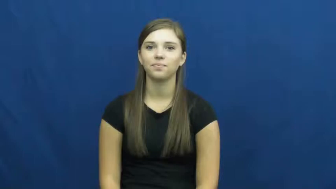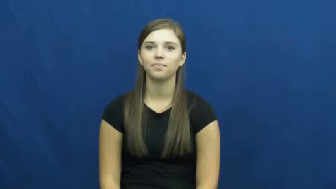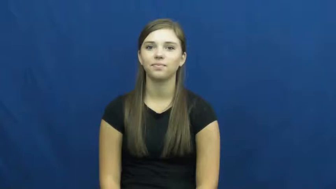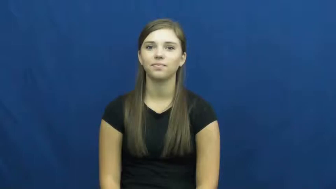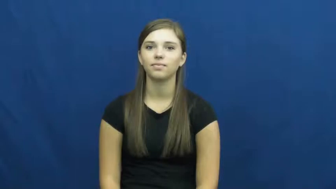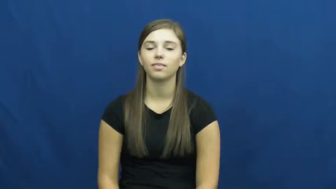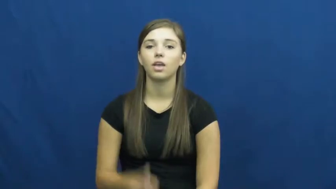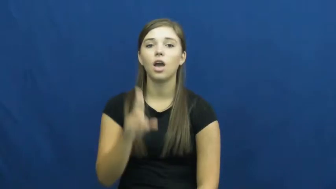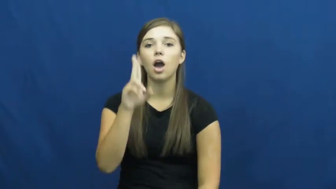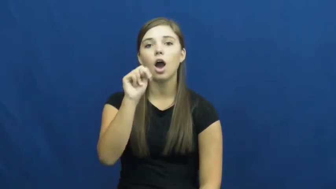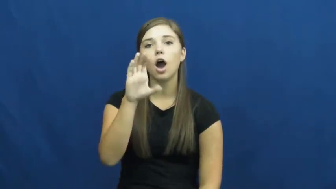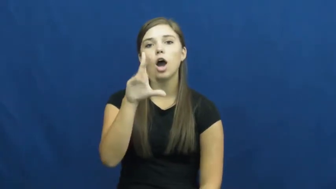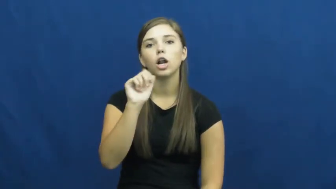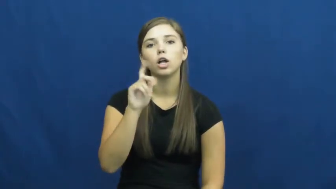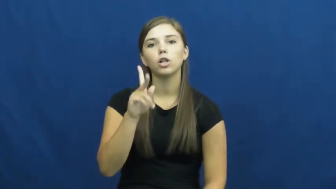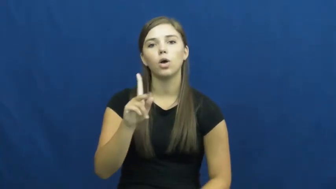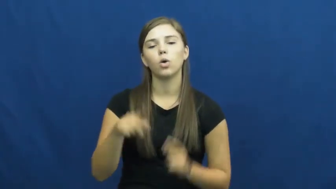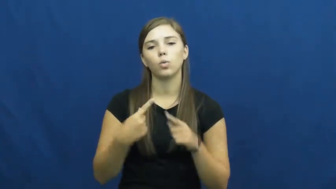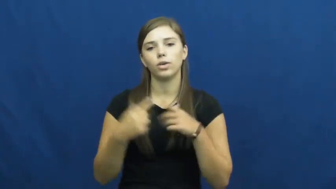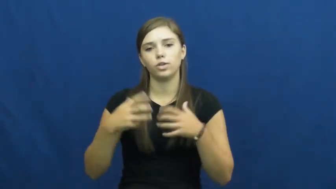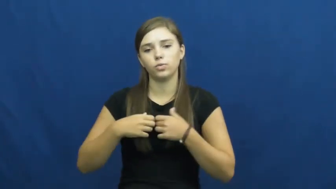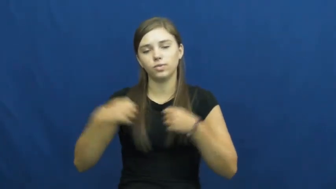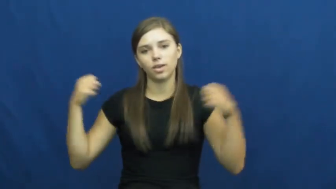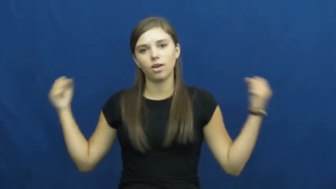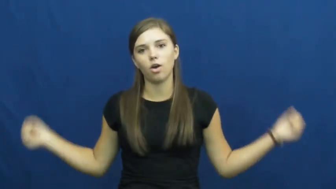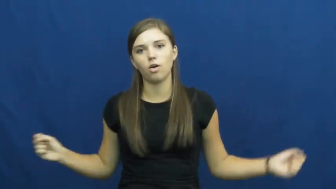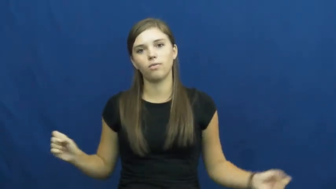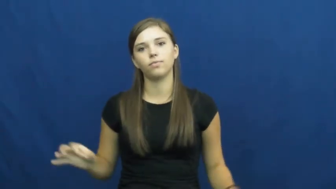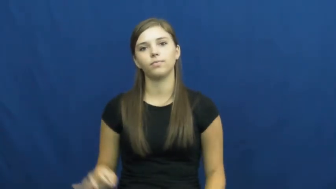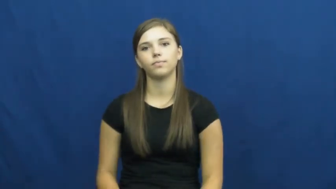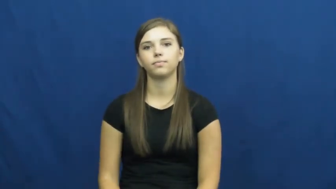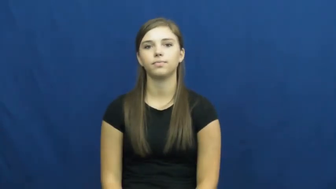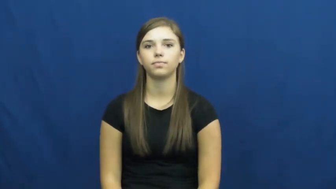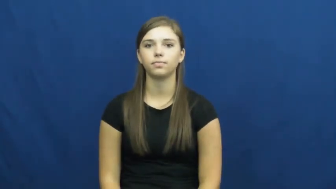uncloak